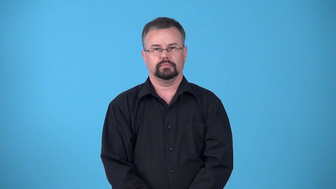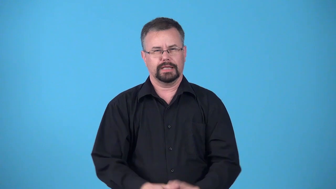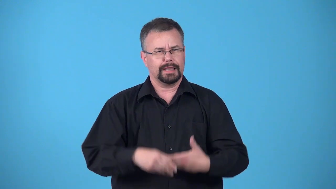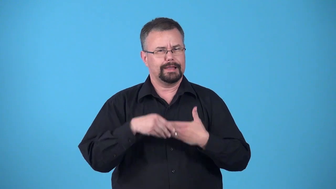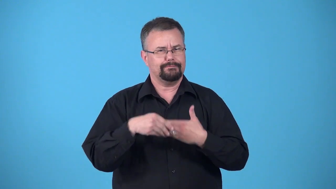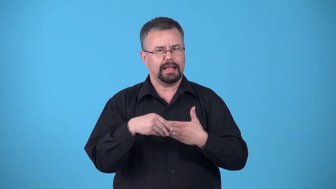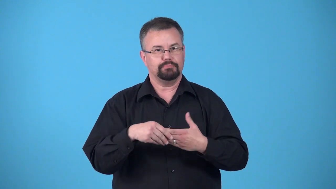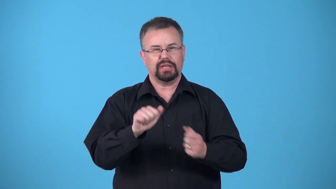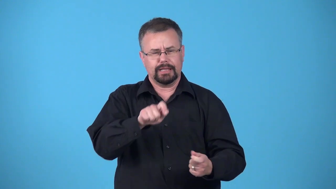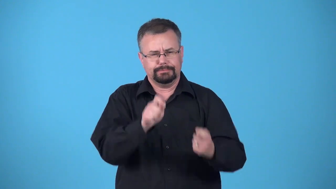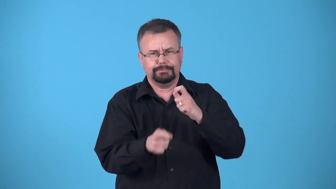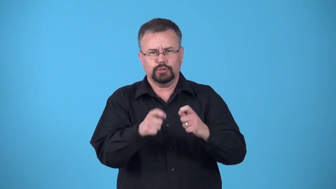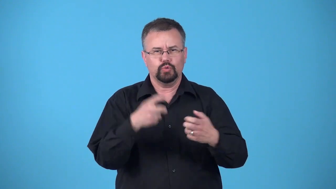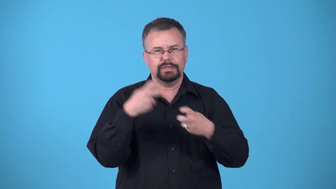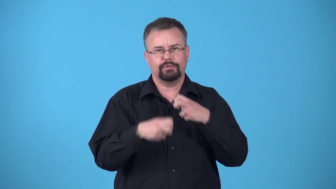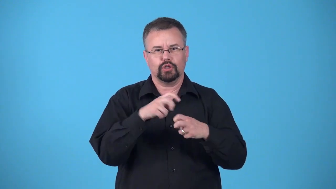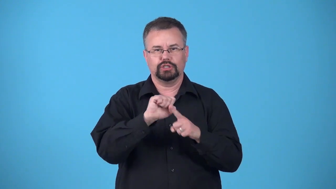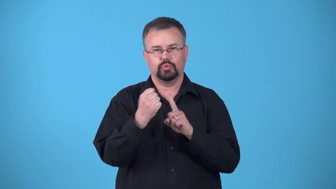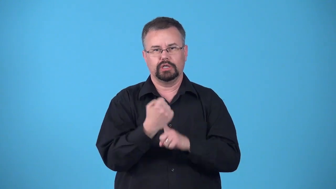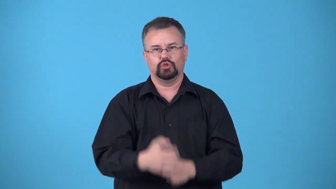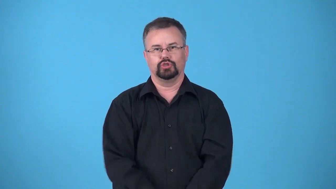roll with the punches